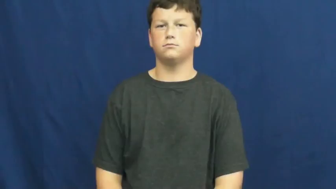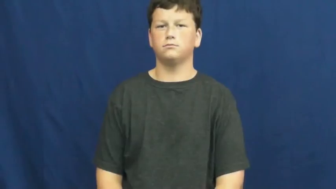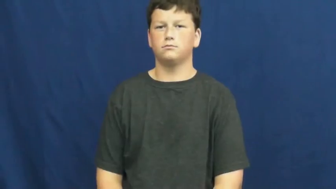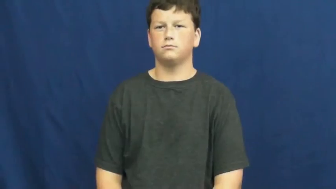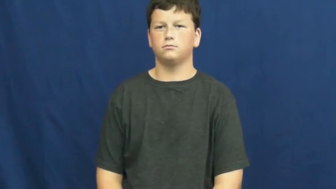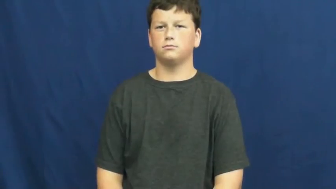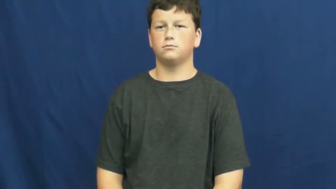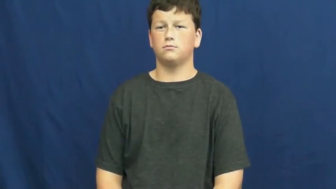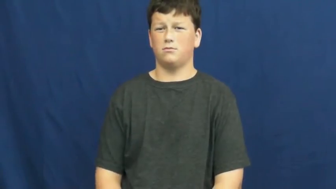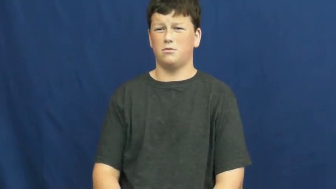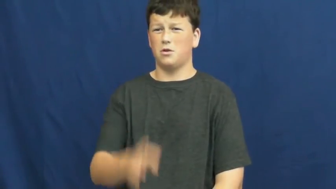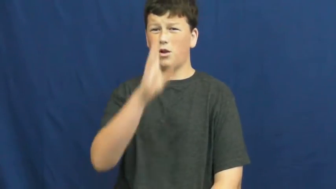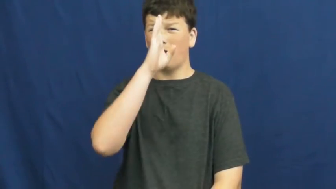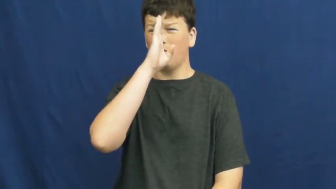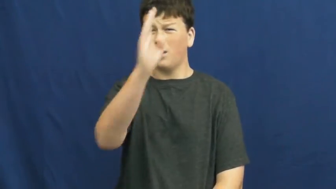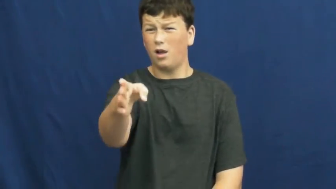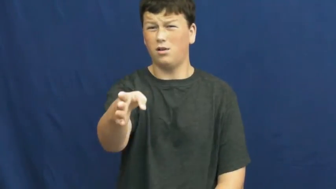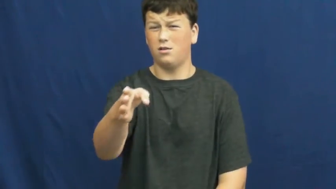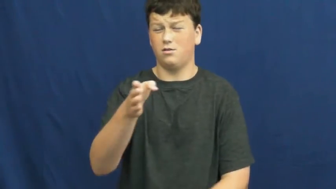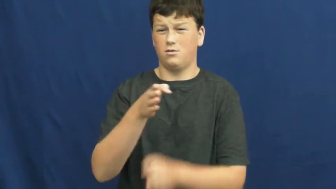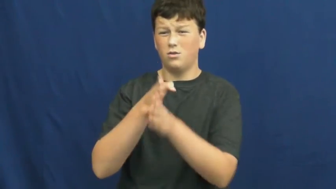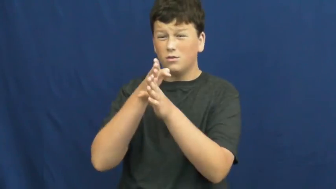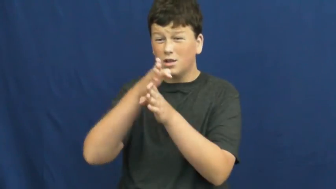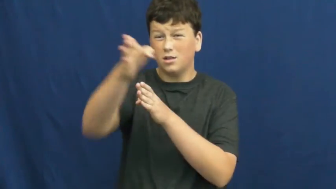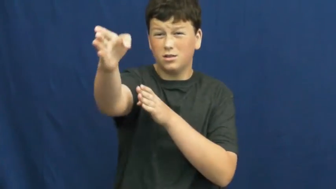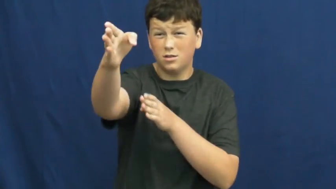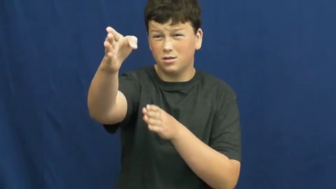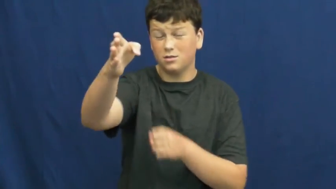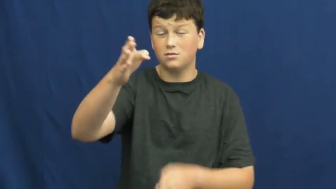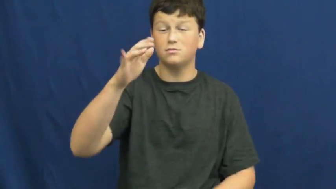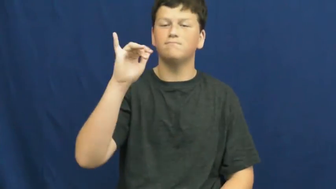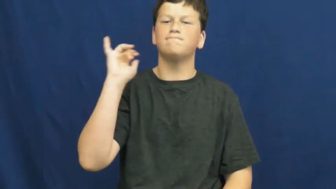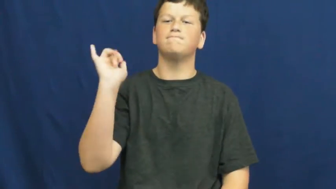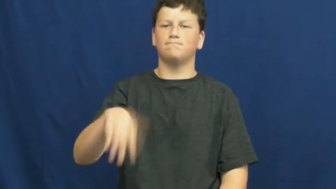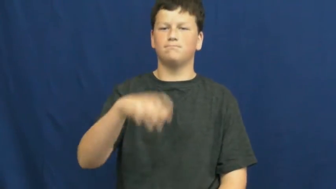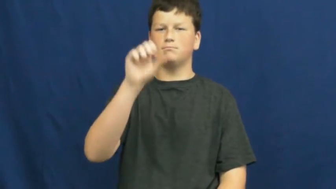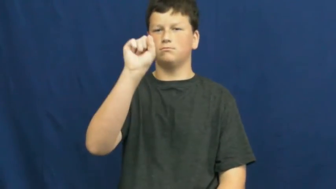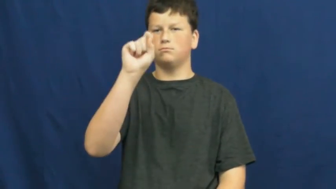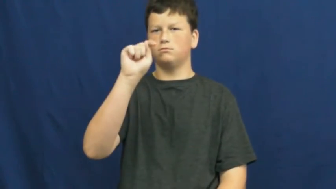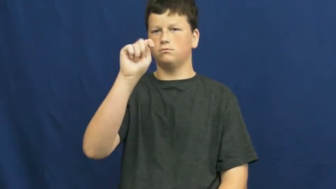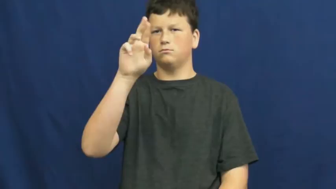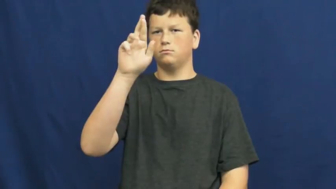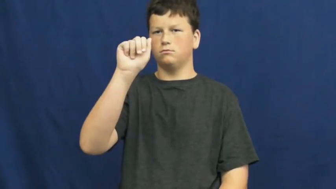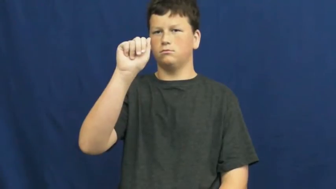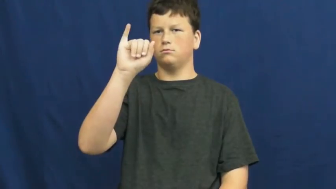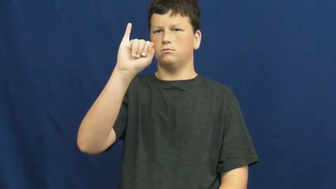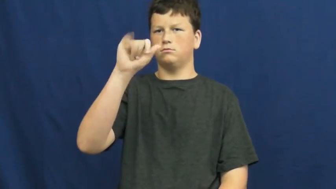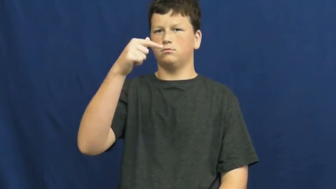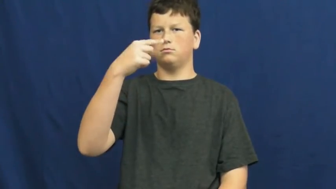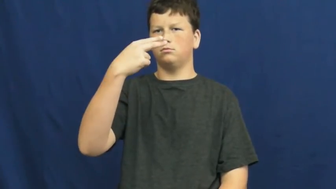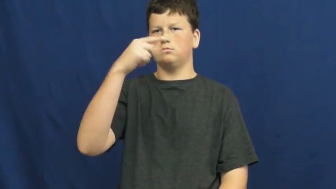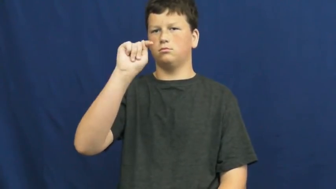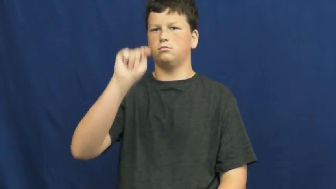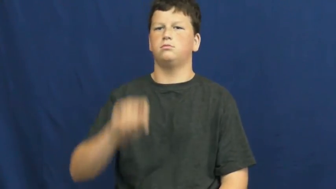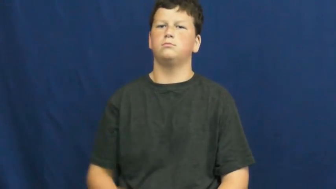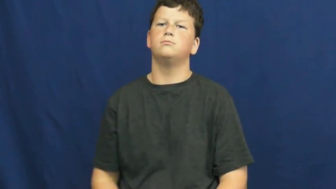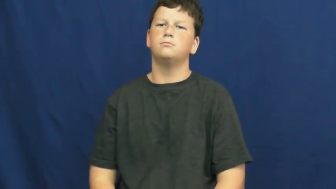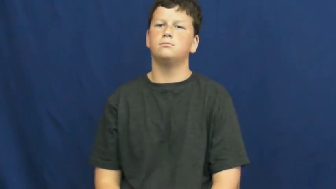straight,bolt,dead